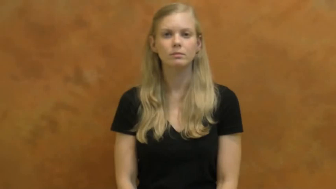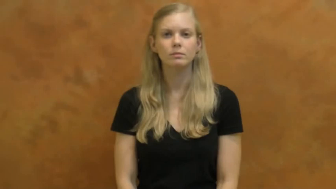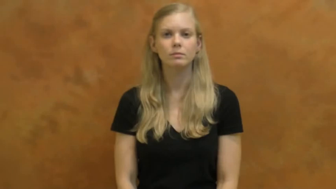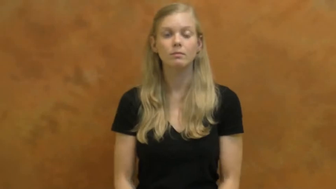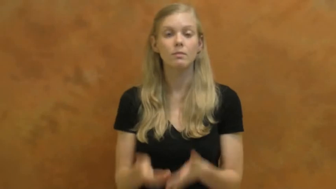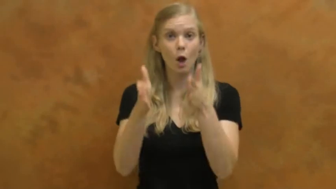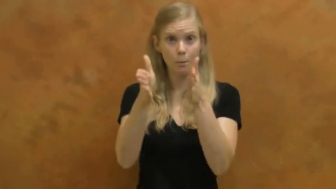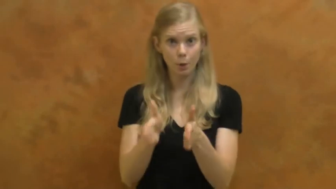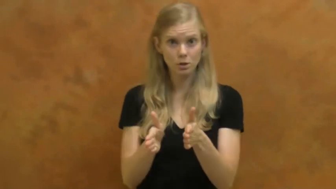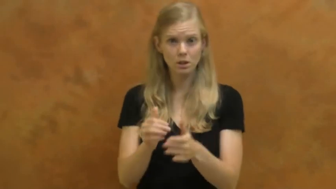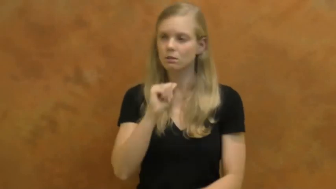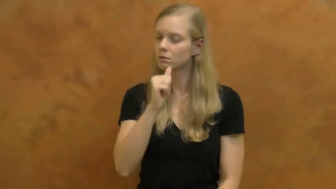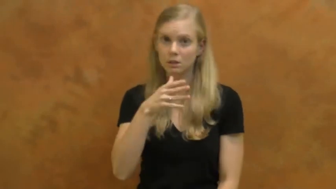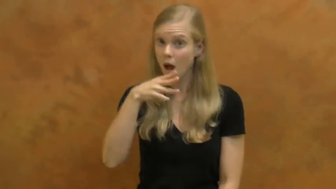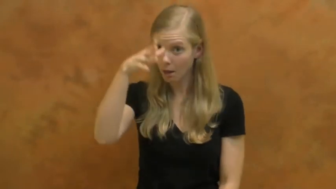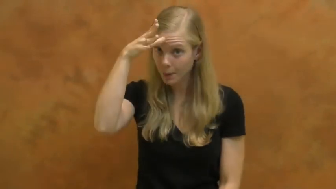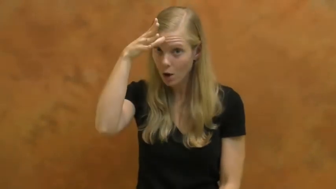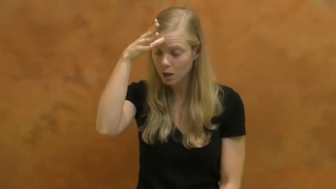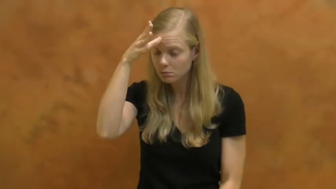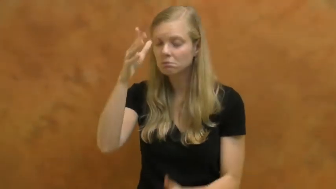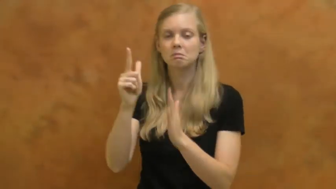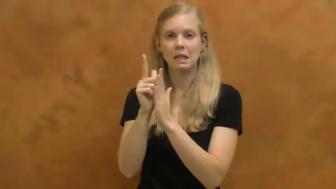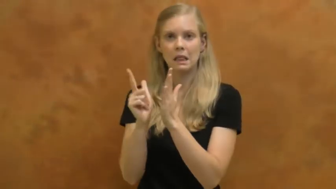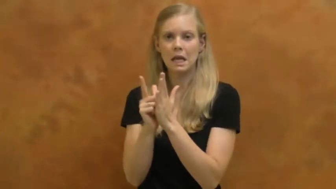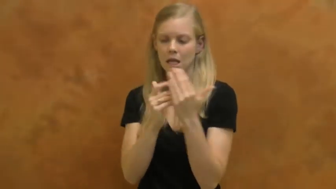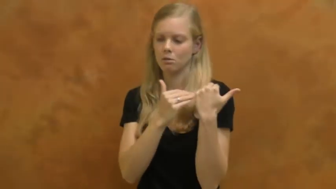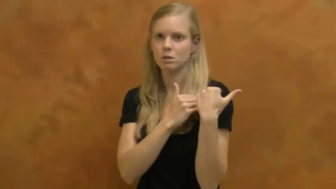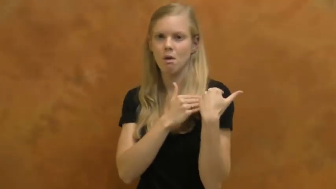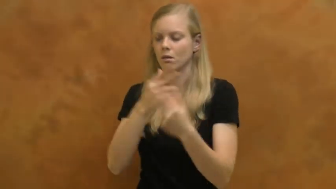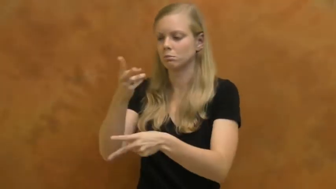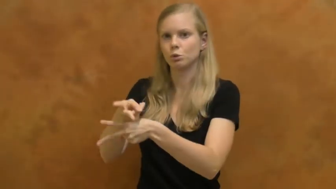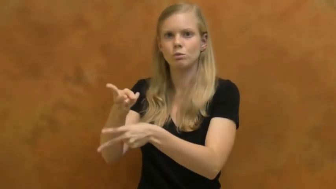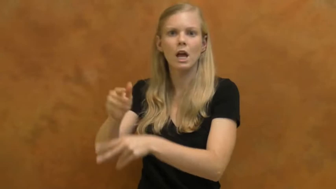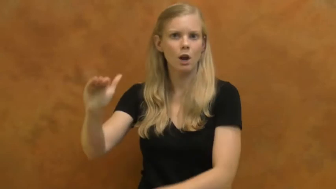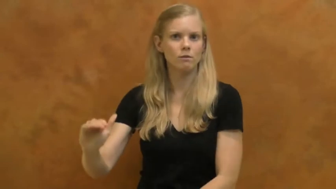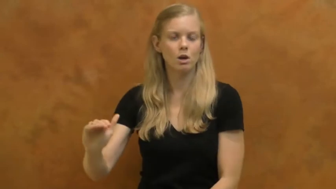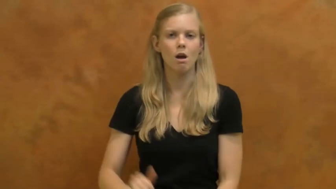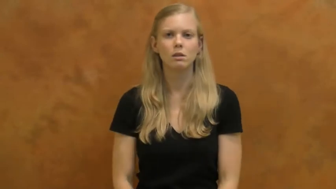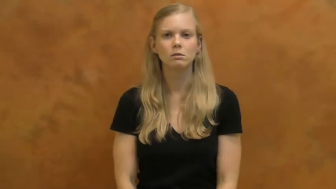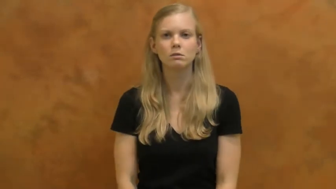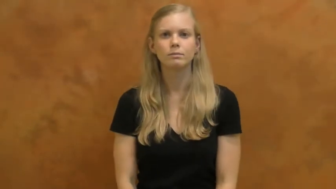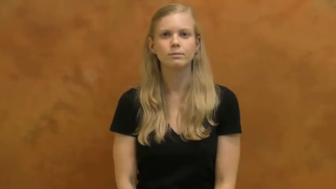guardian-of child